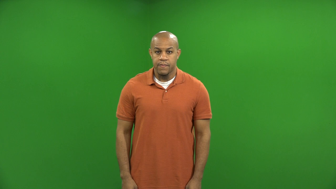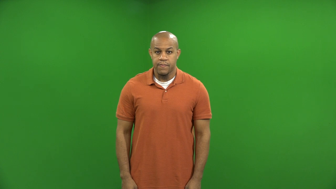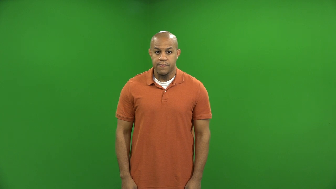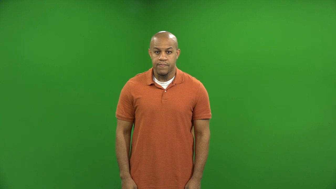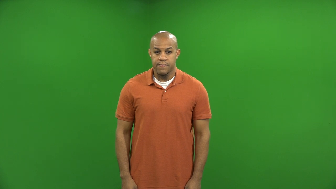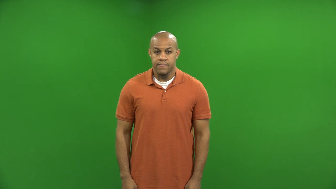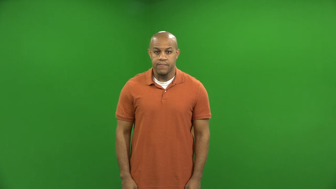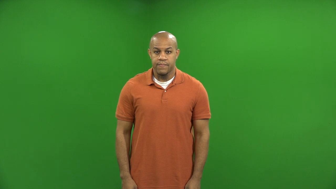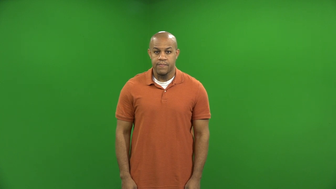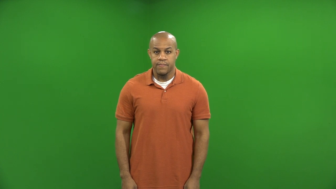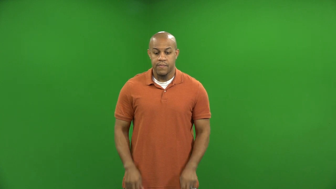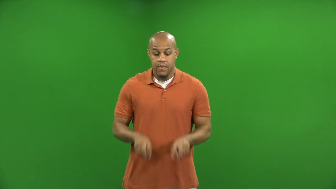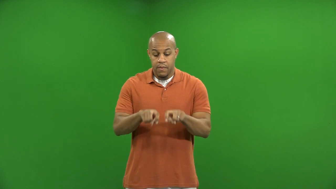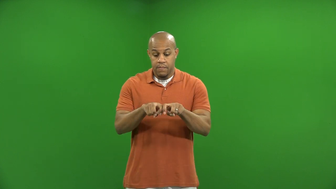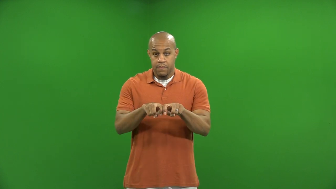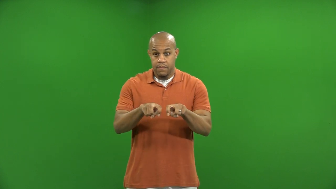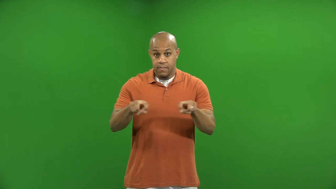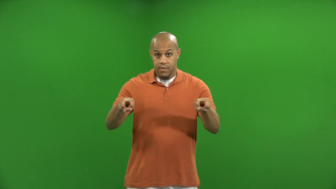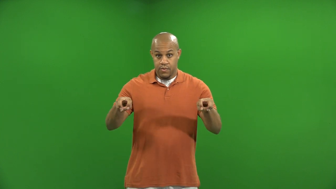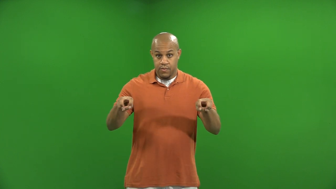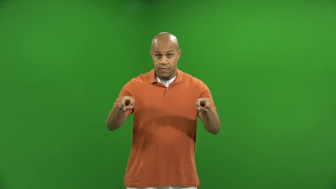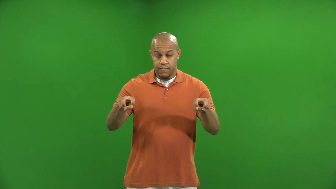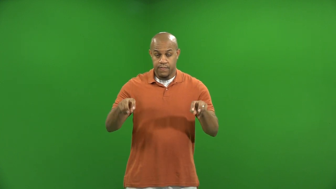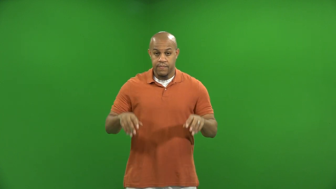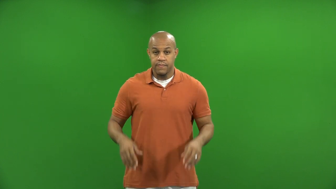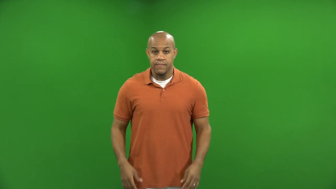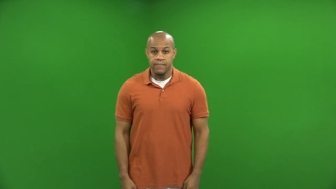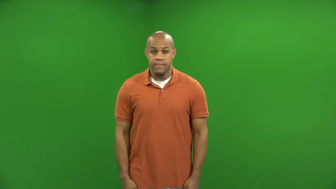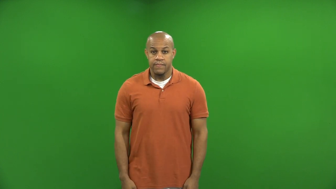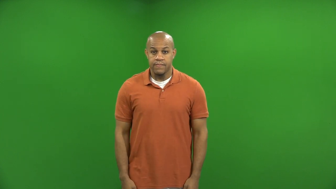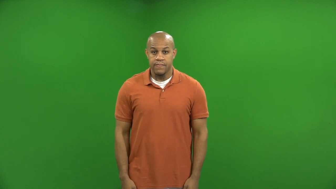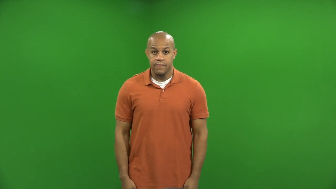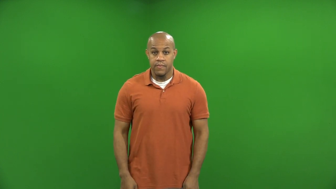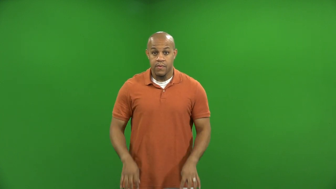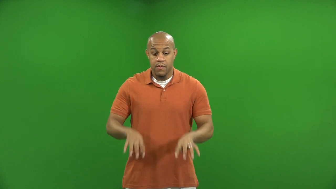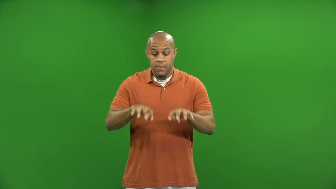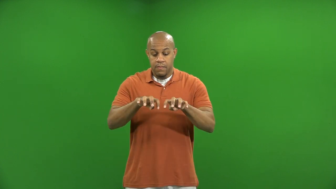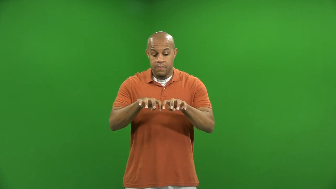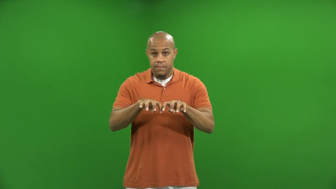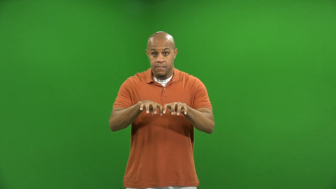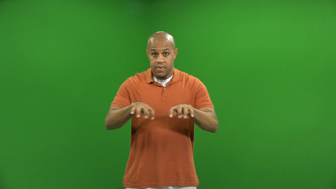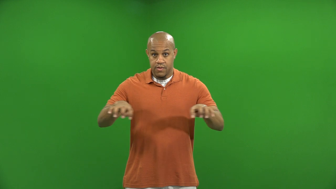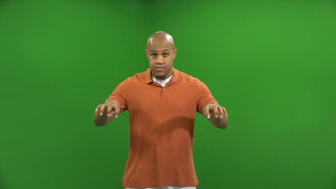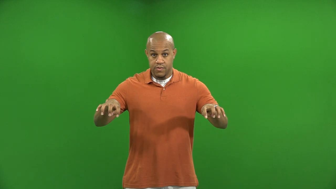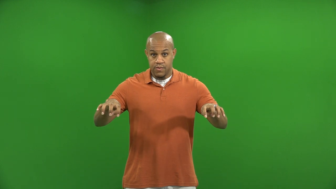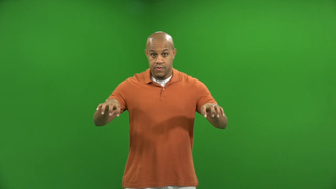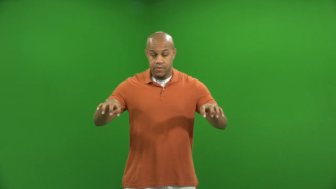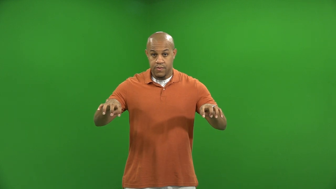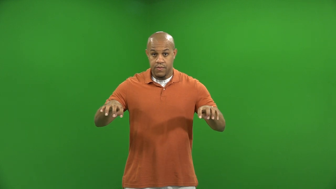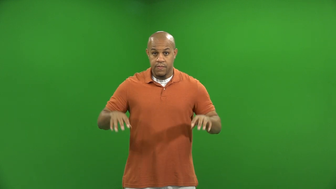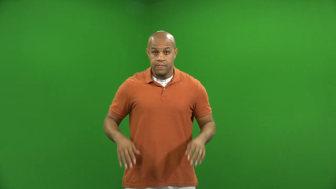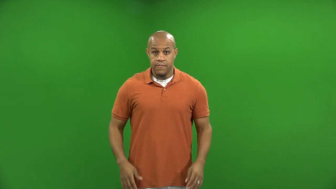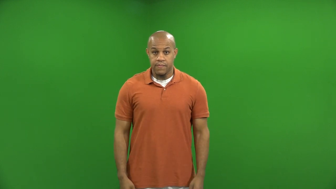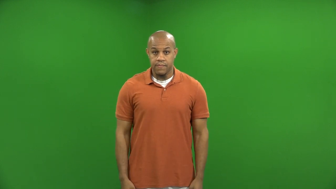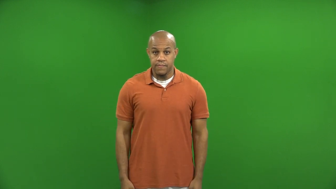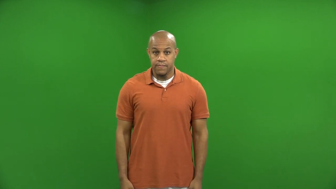Bleachers